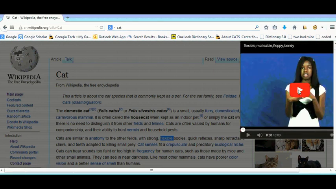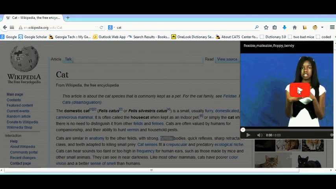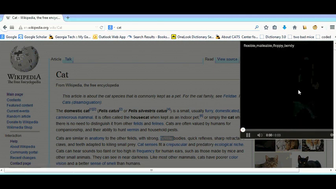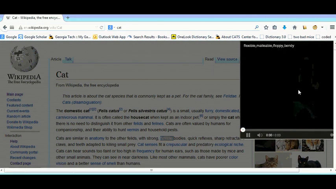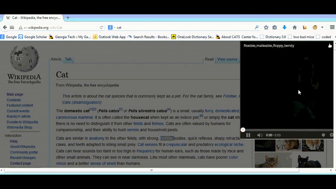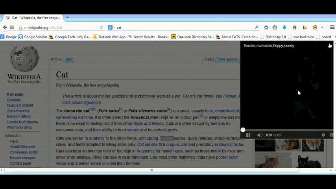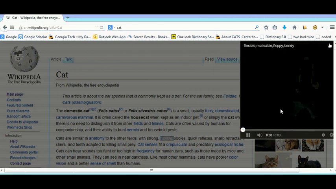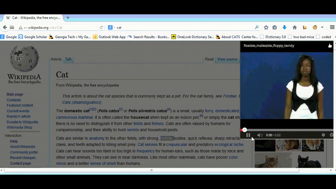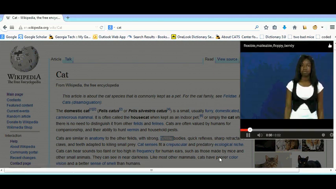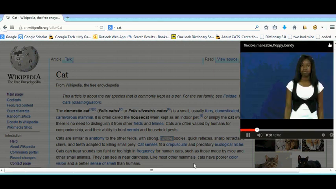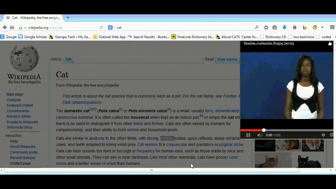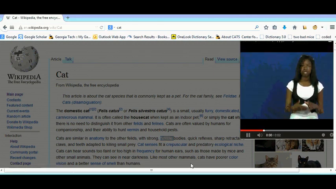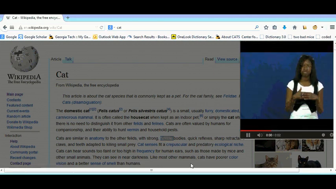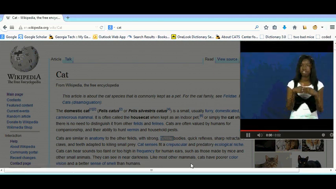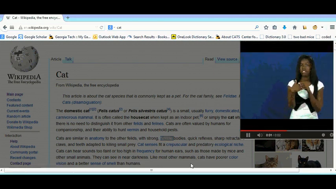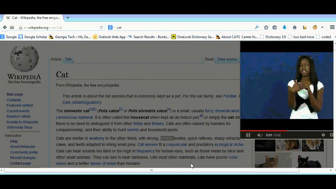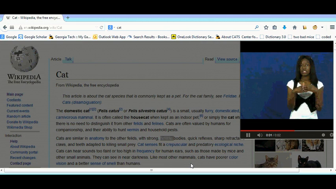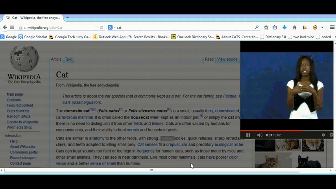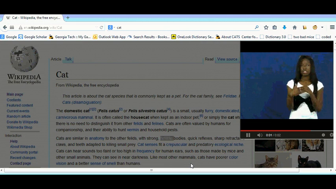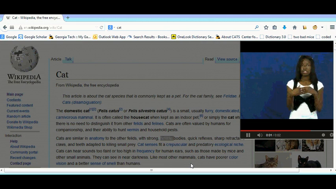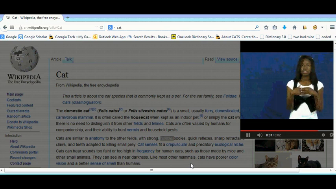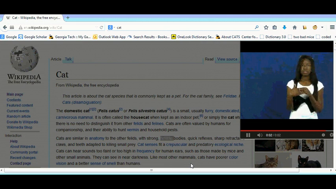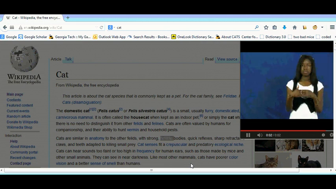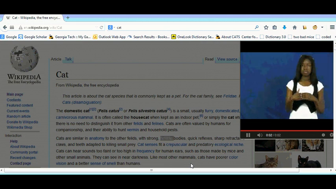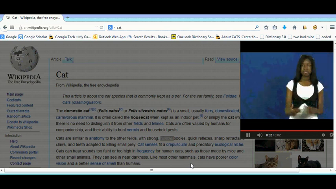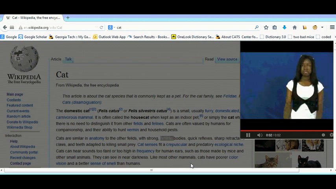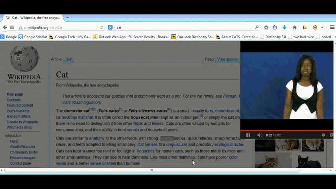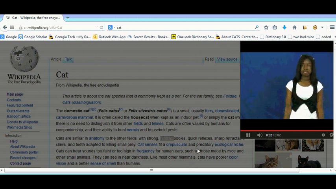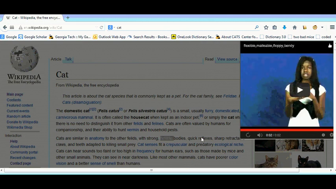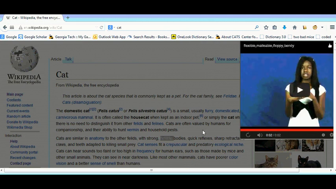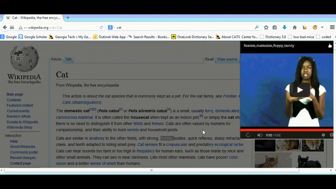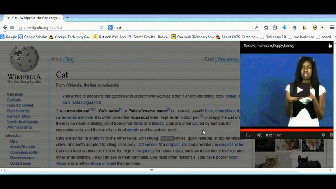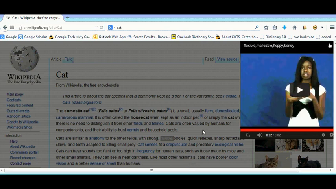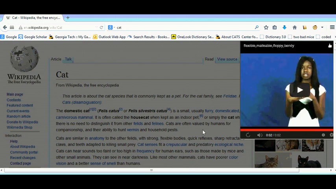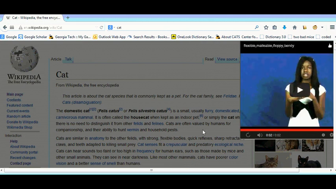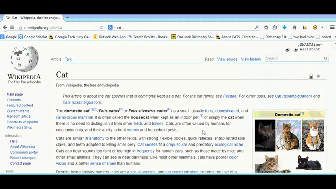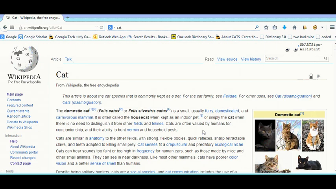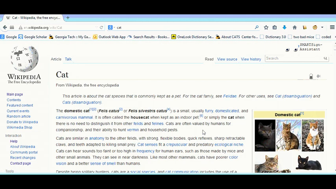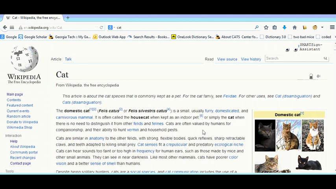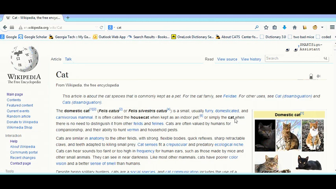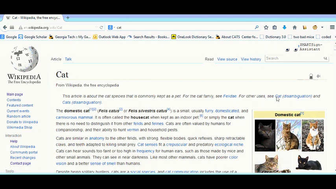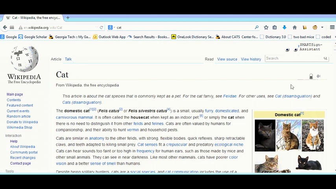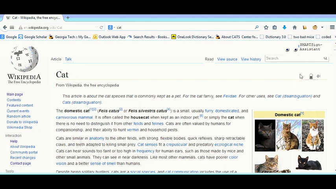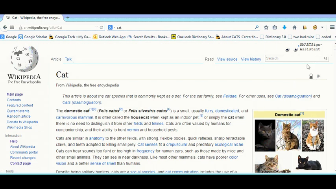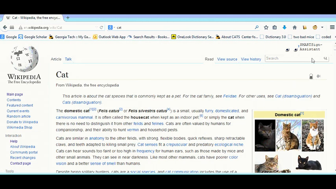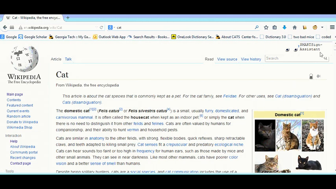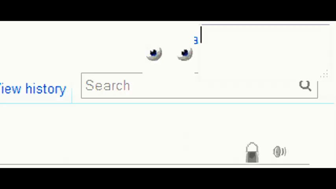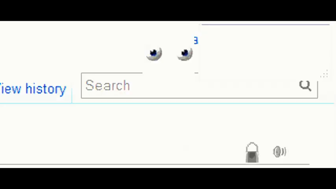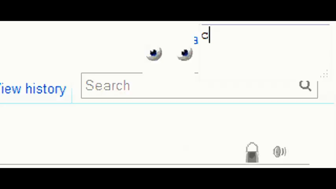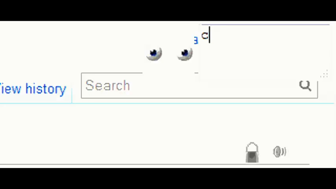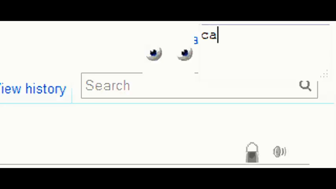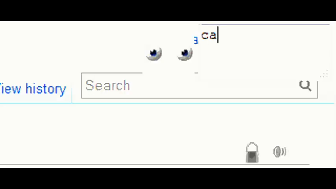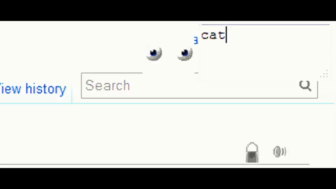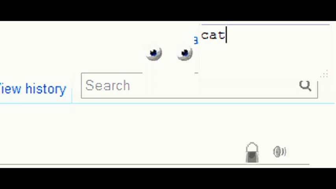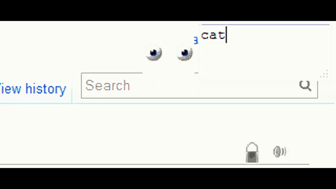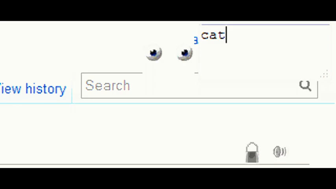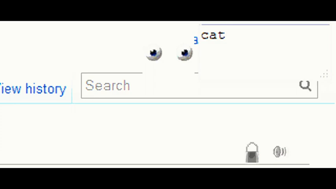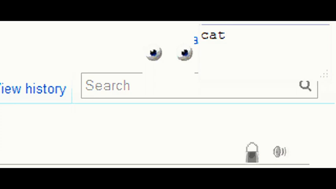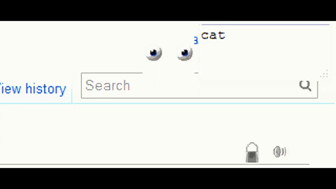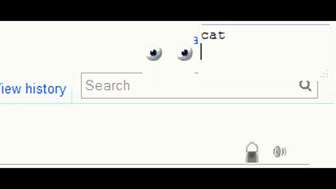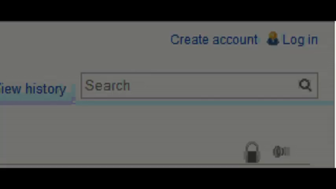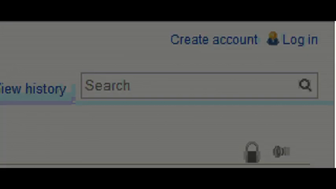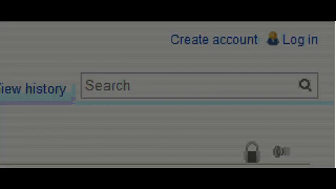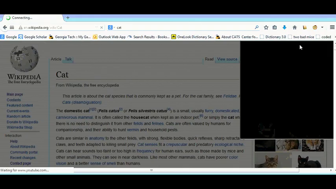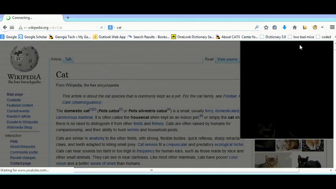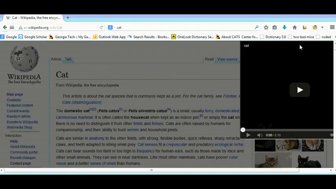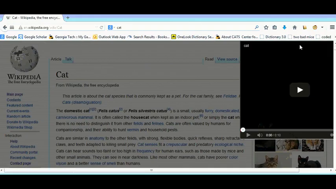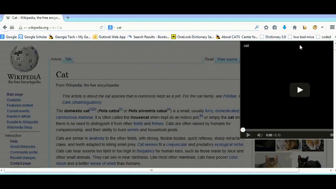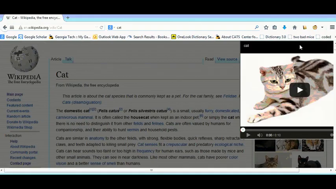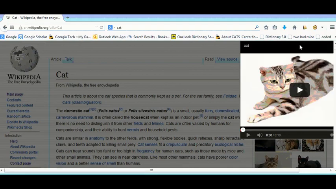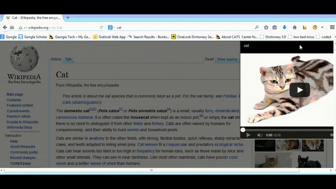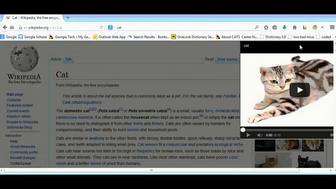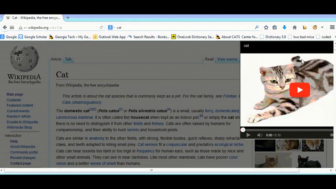SMARTSign-Assistant demo